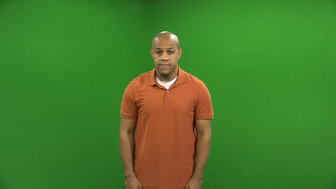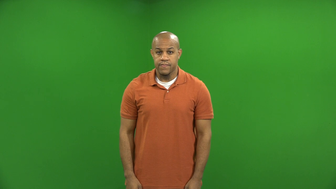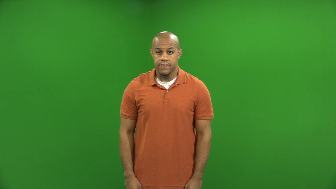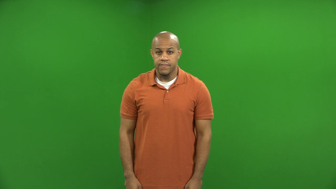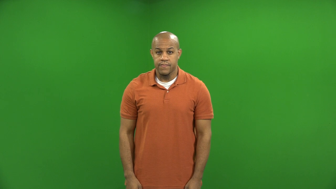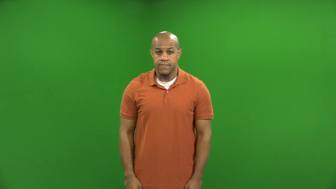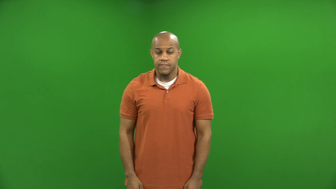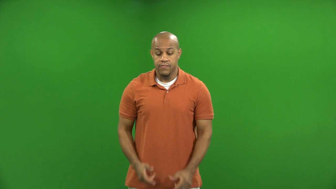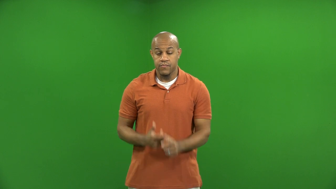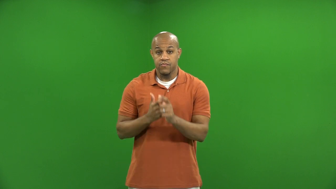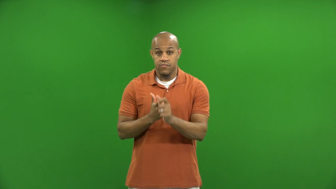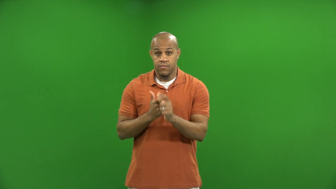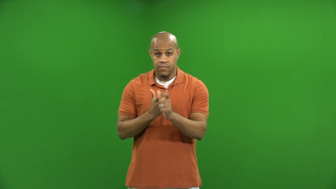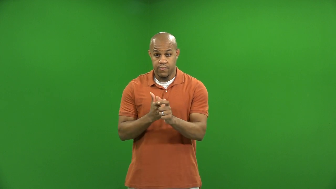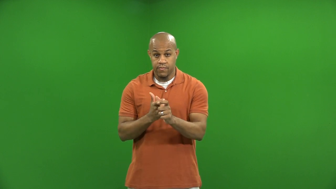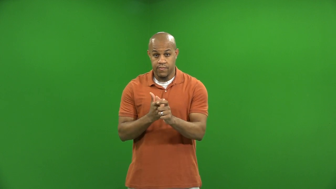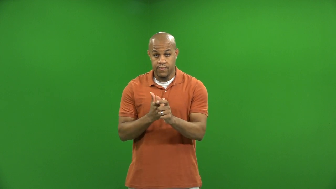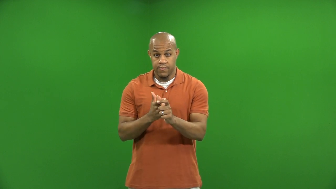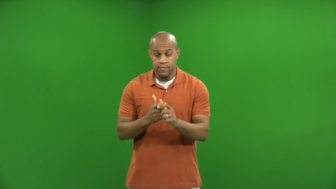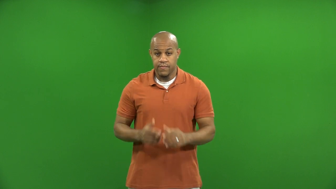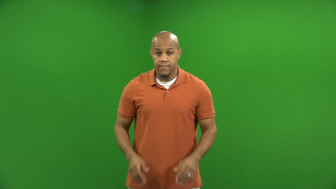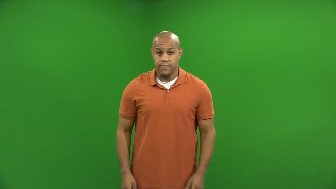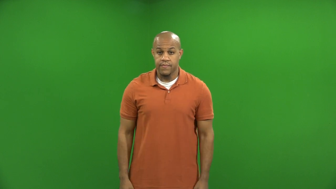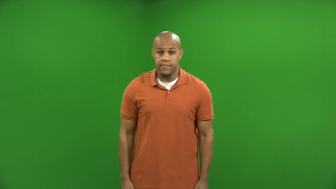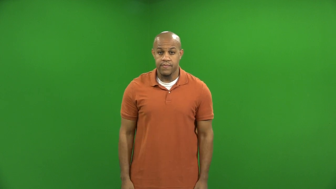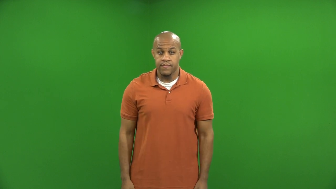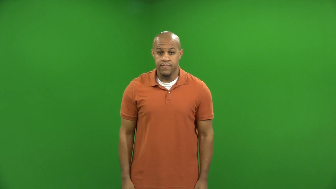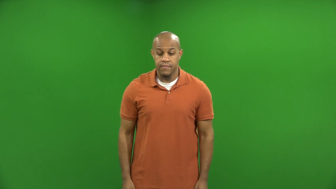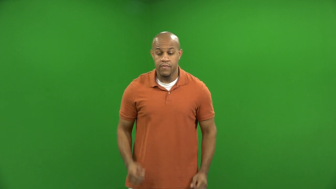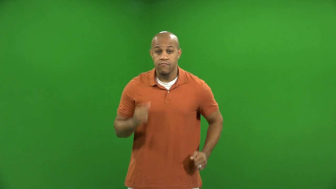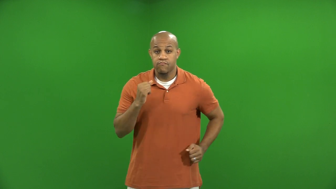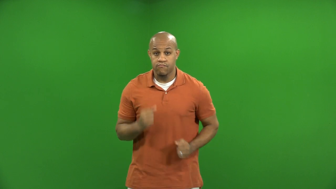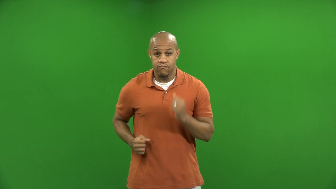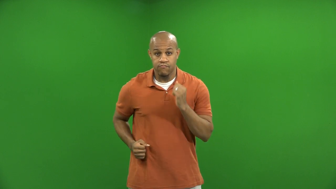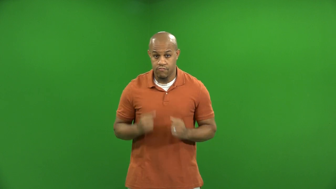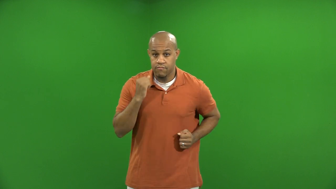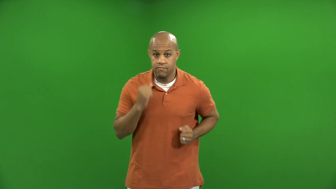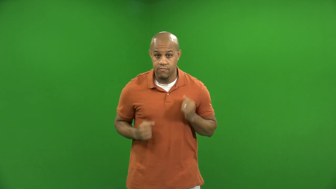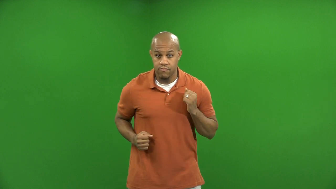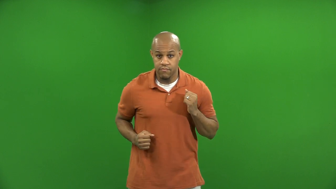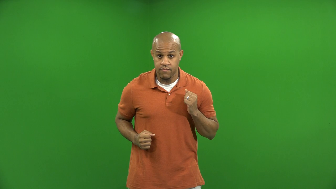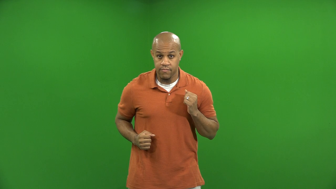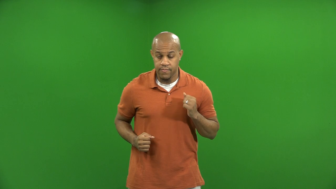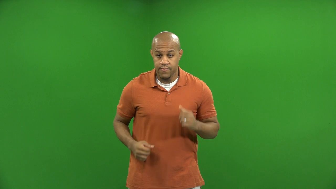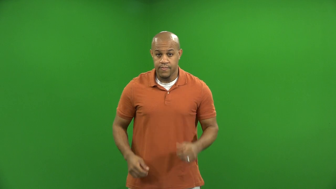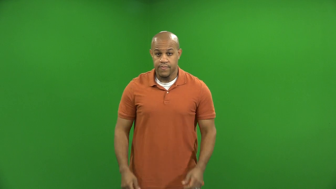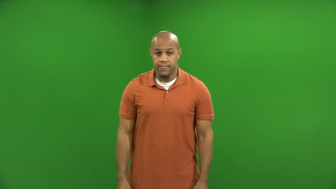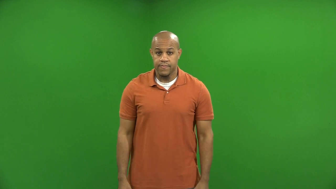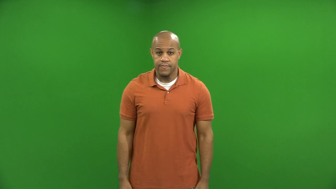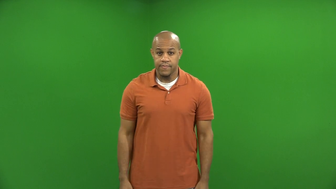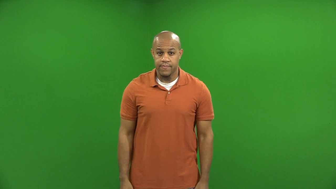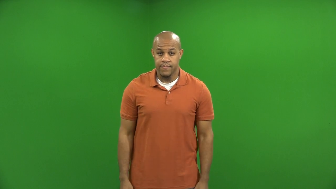Jog